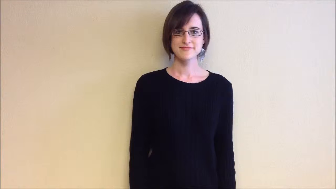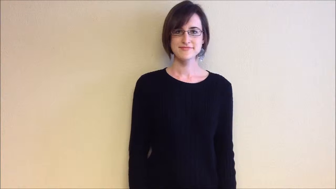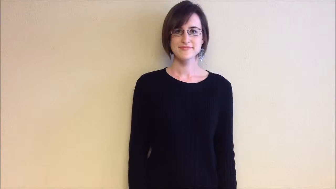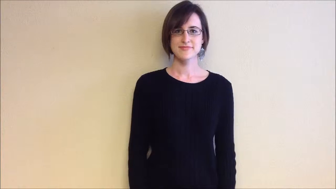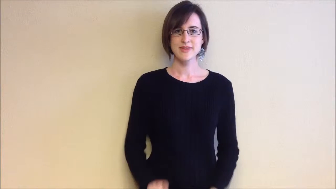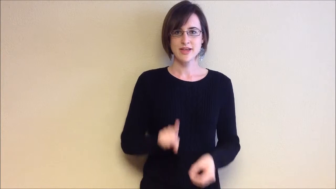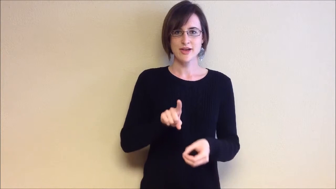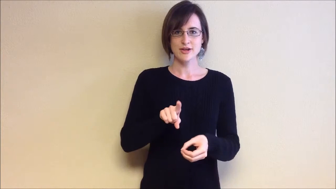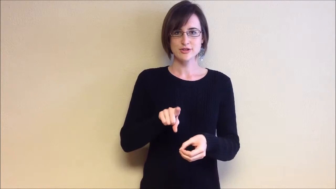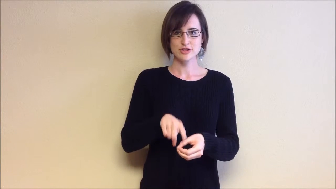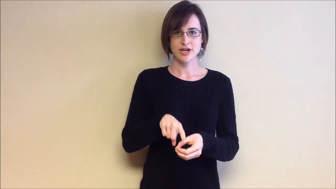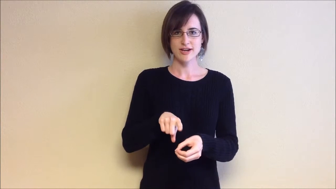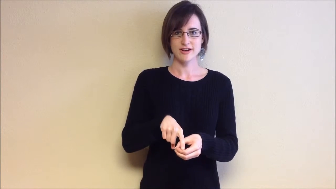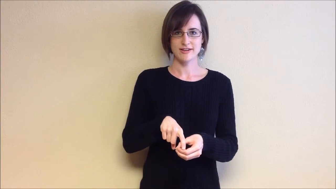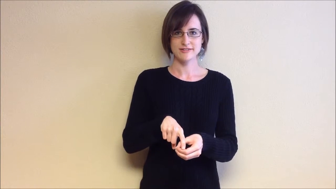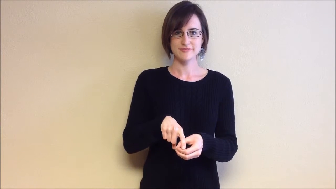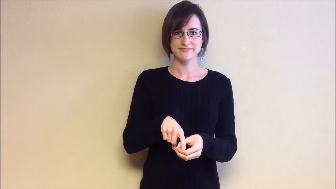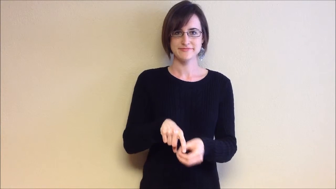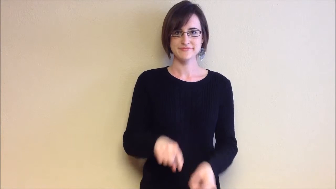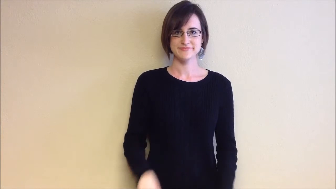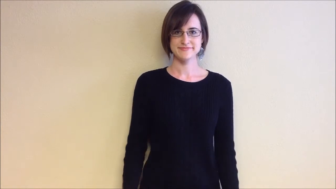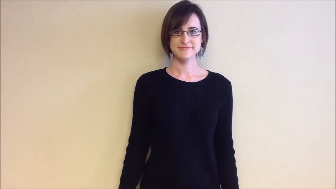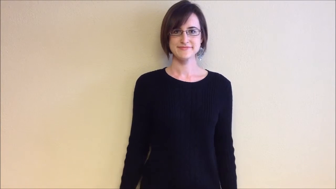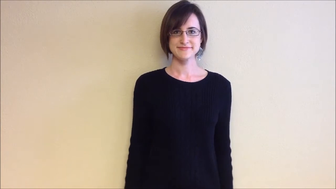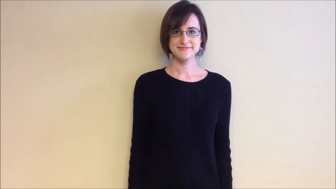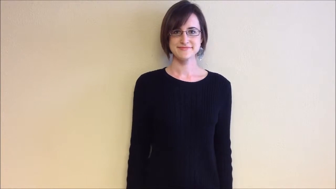China